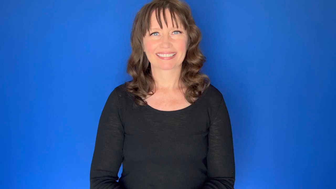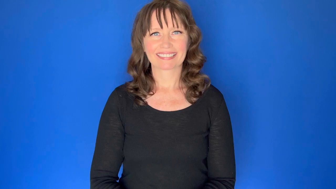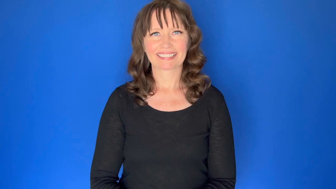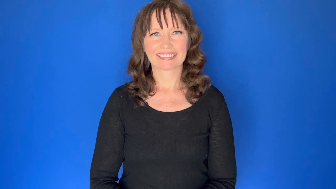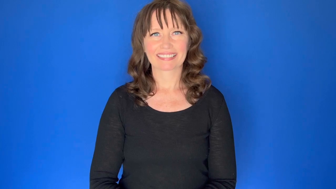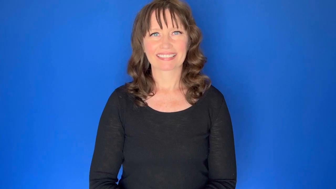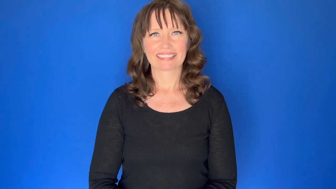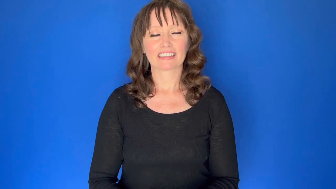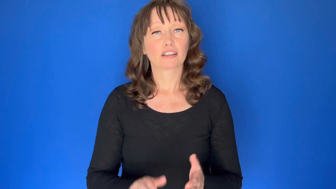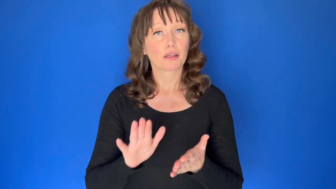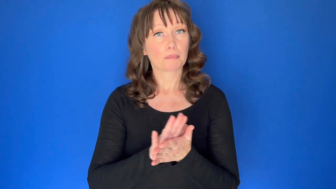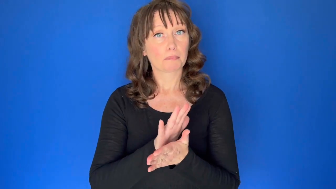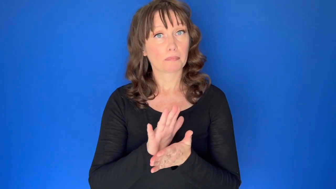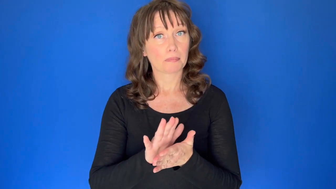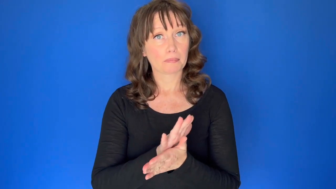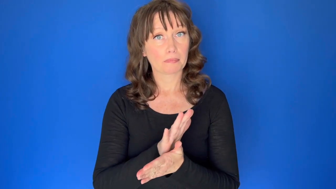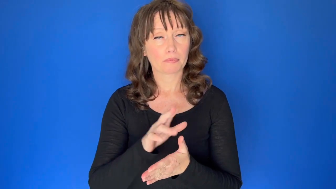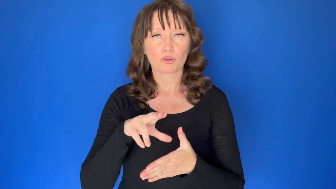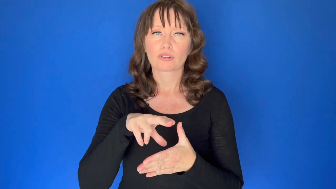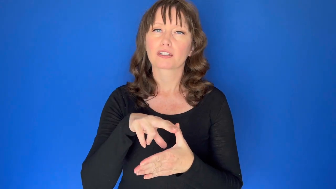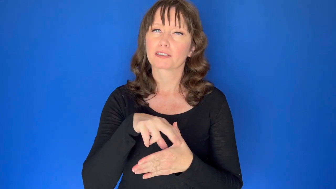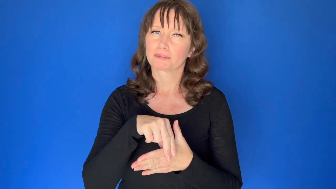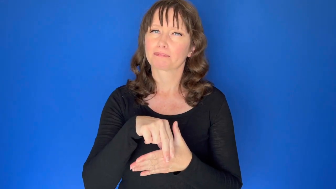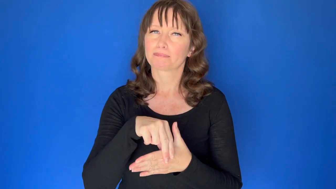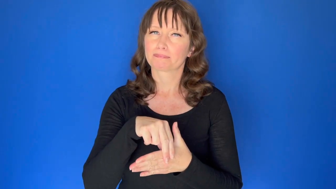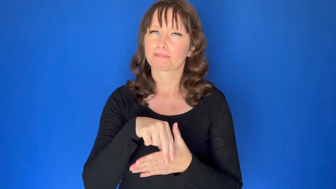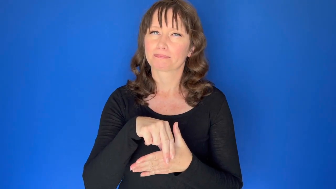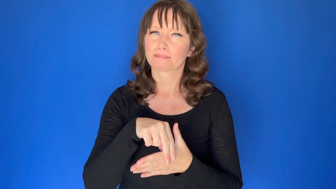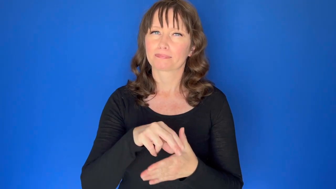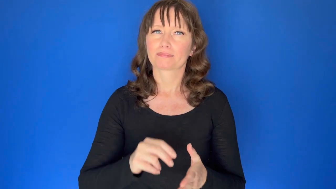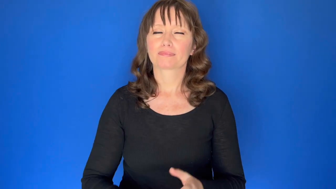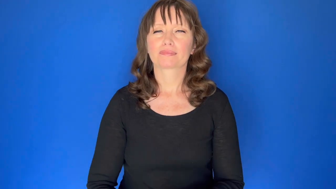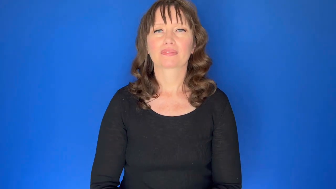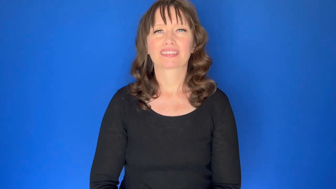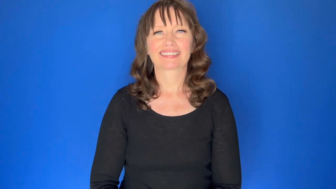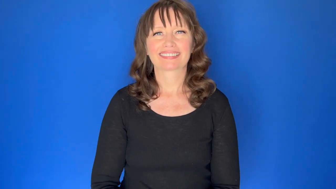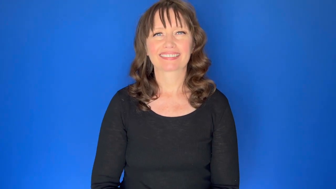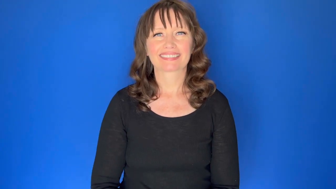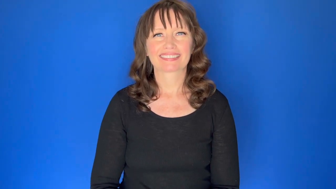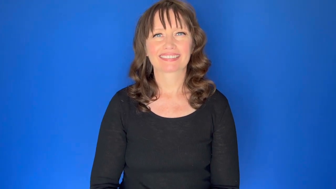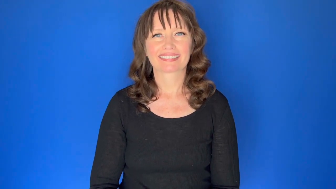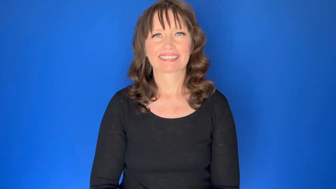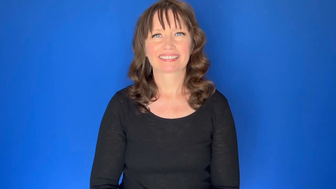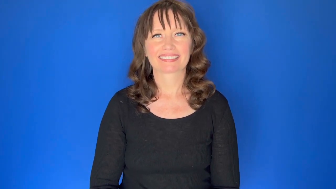paper clip